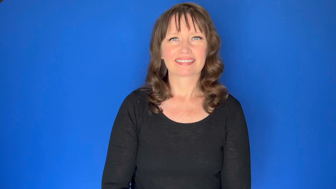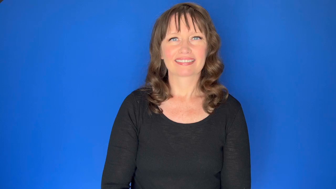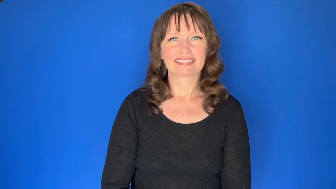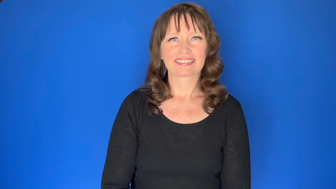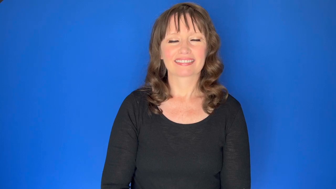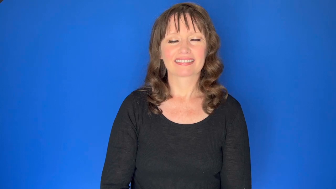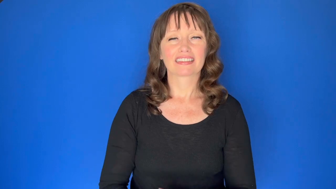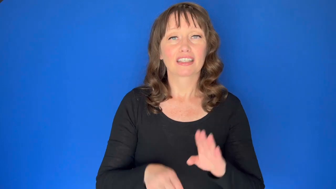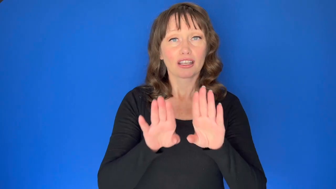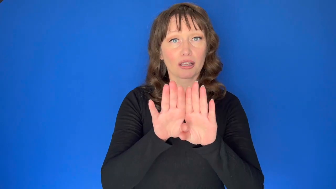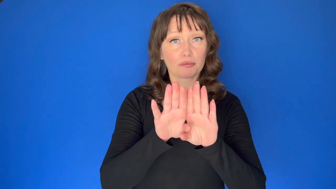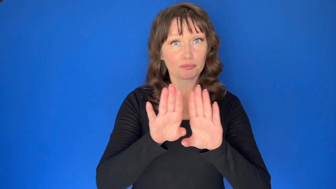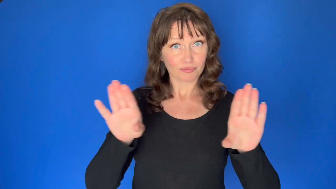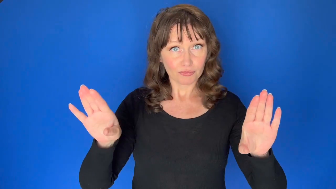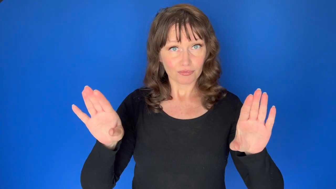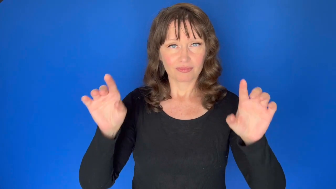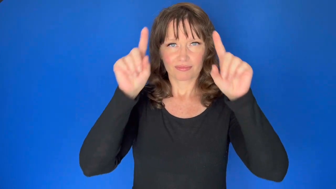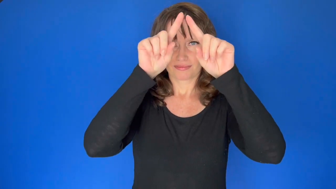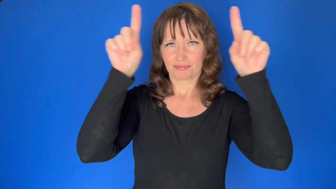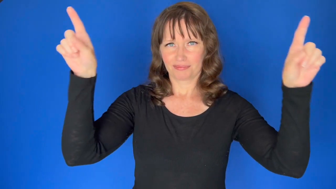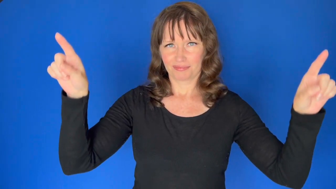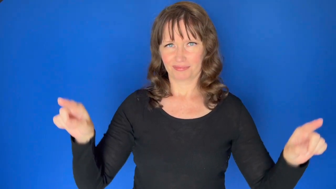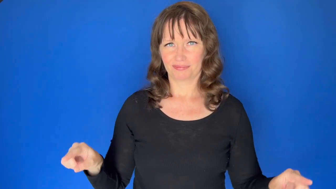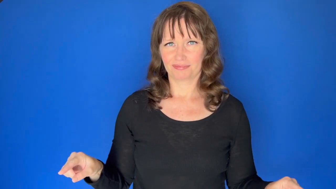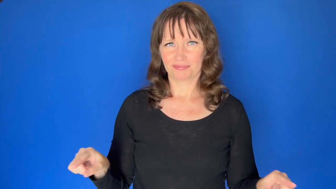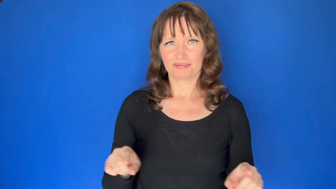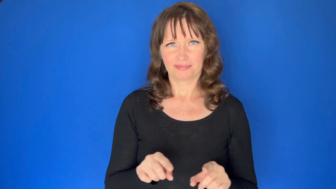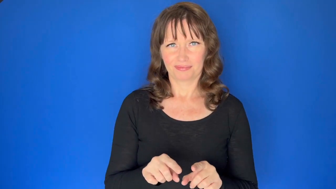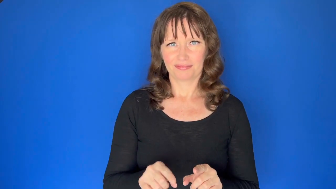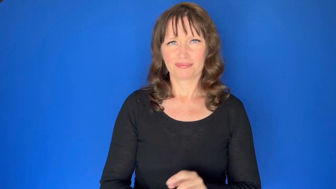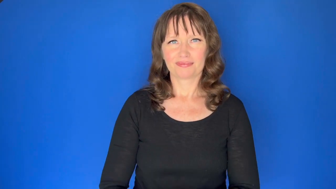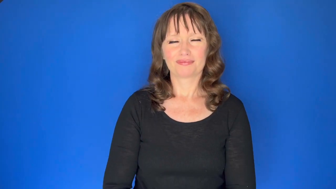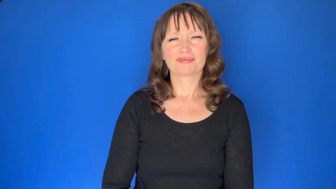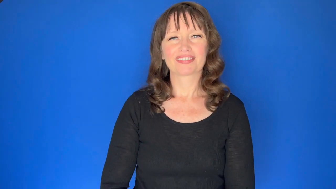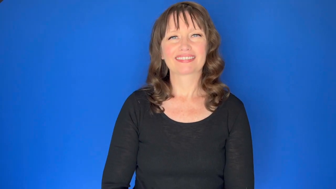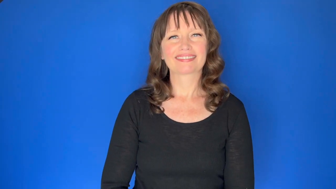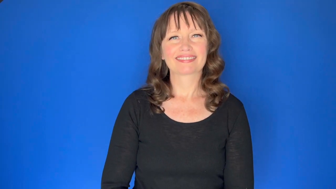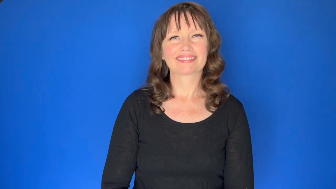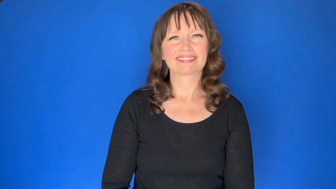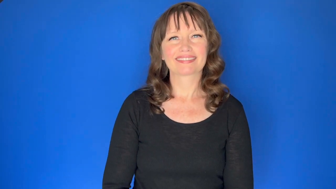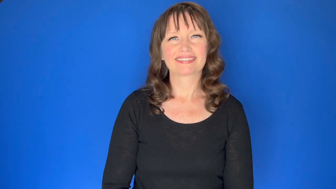board